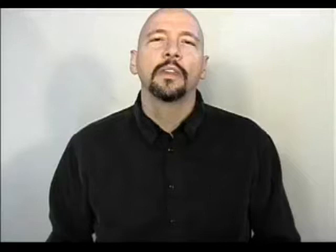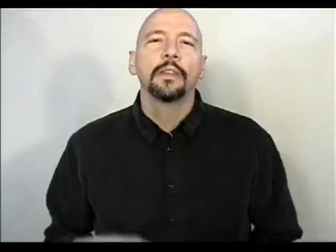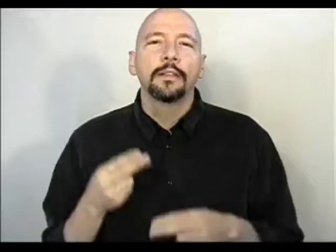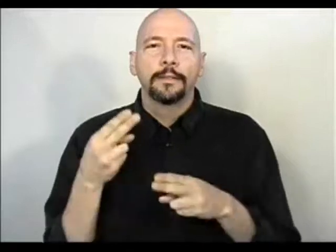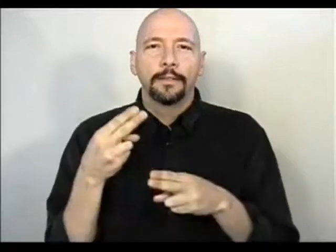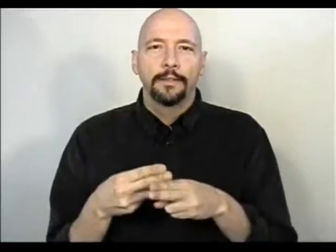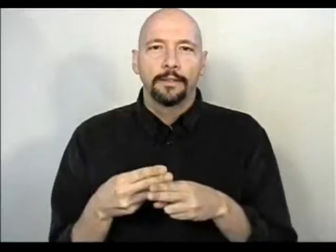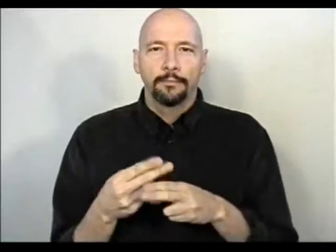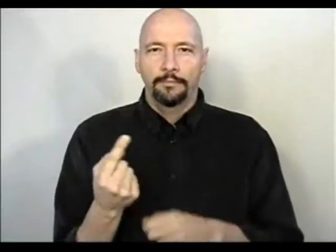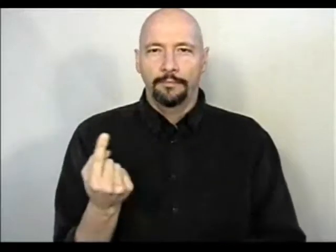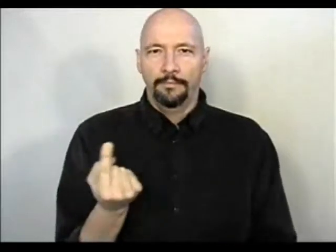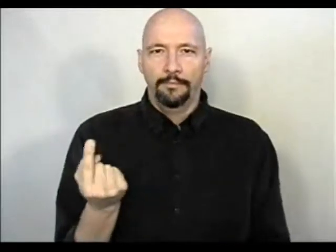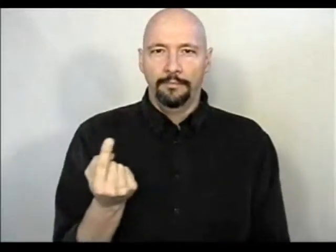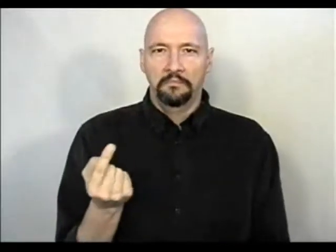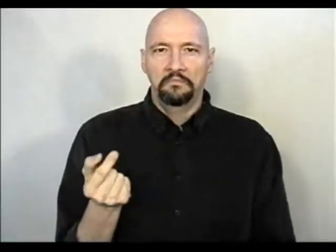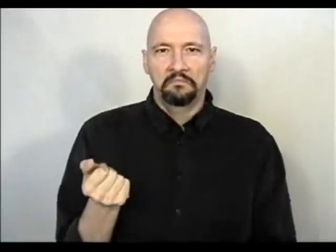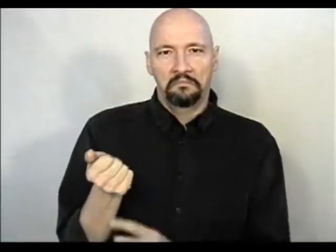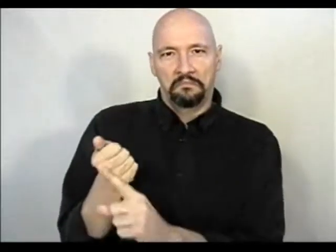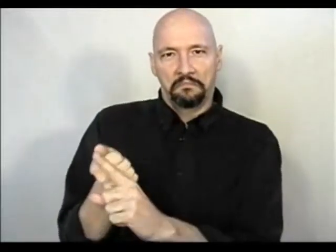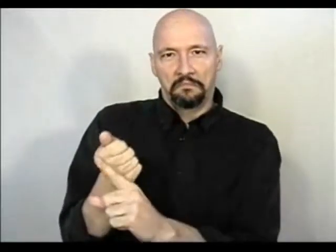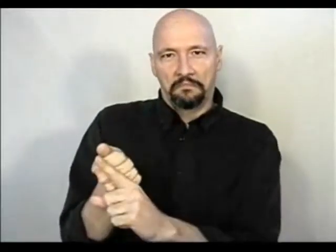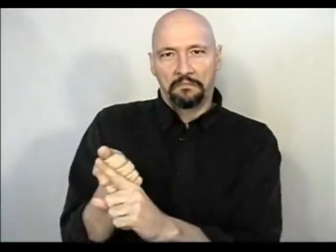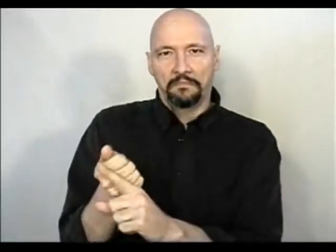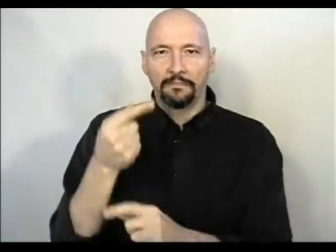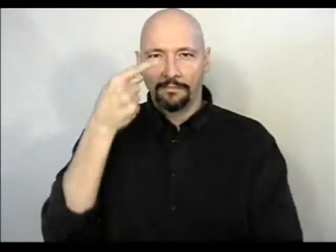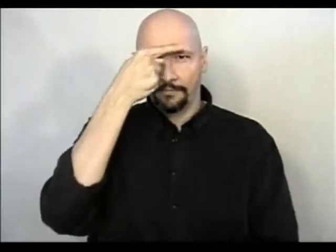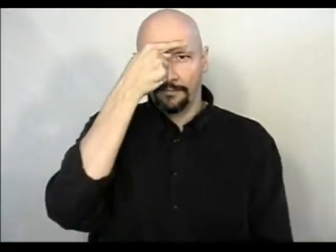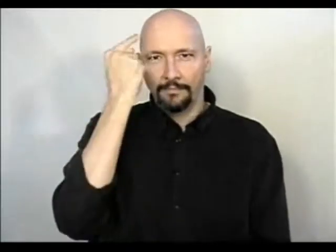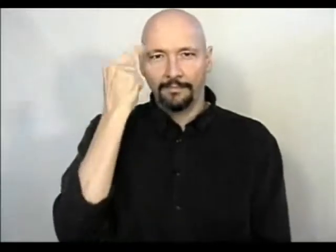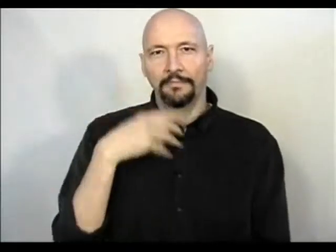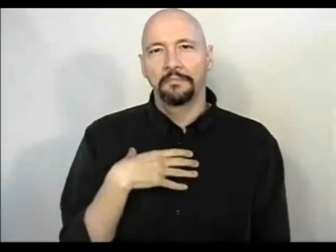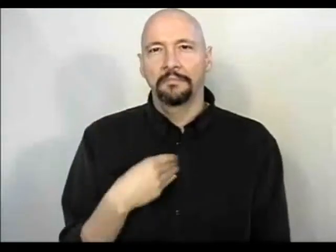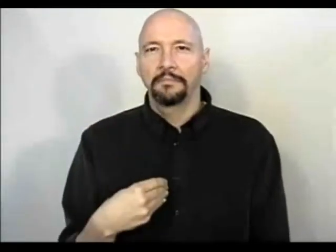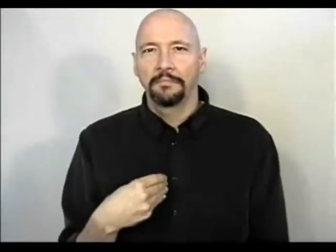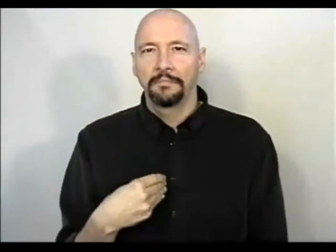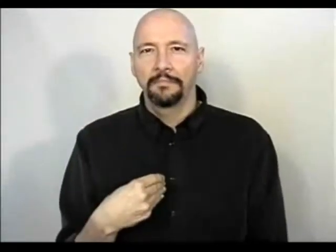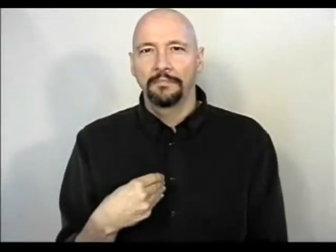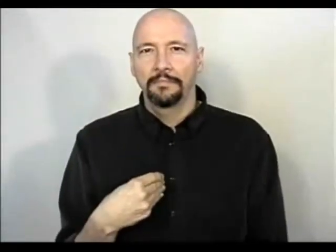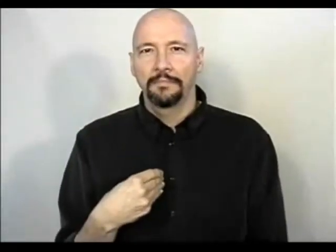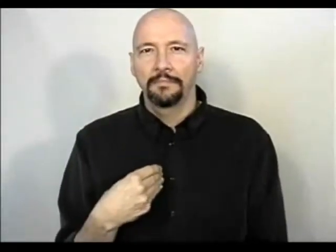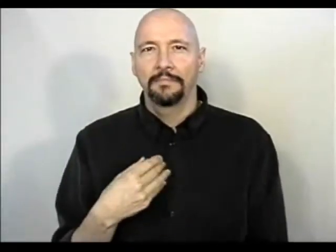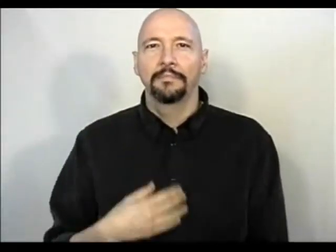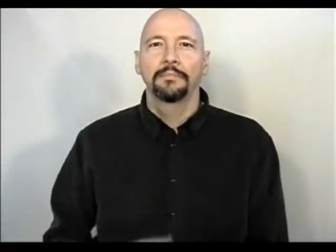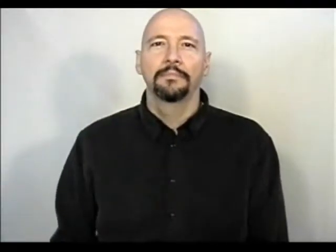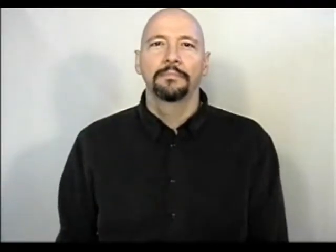NAME SOMETHING BLACK AND WHITE